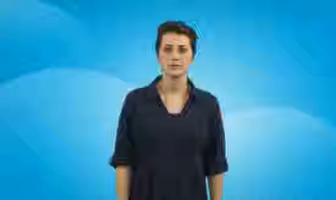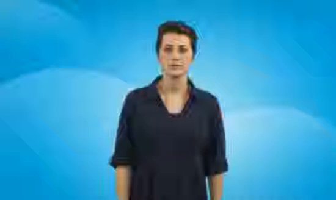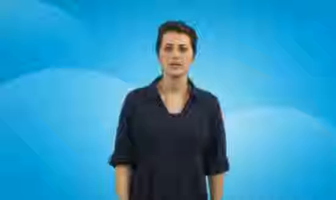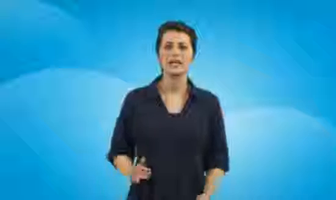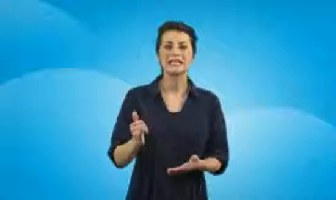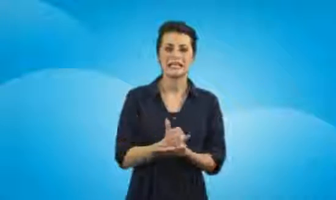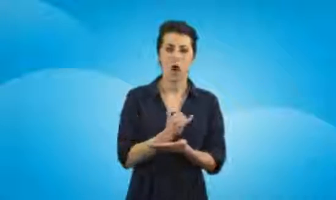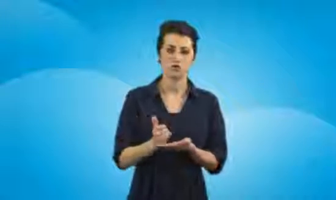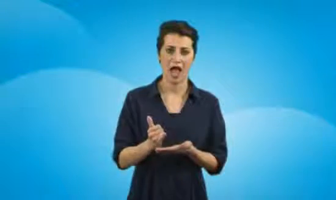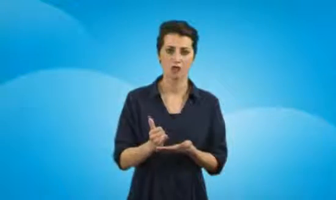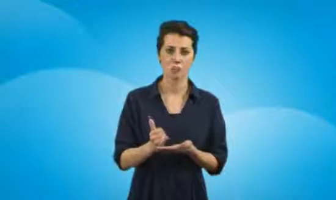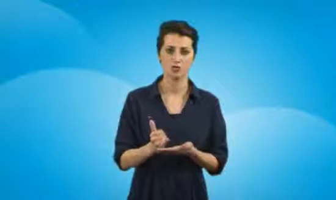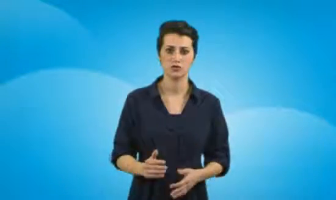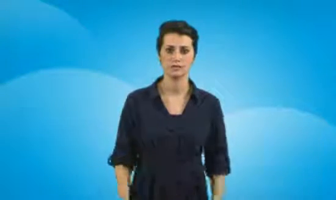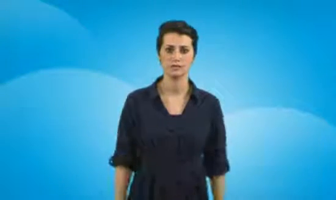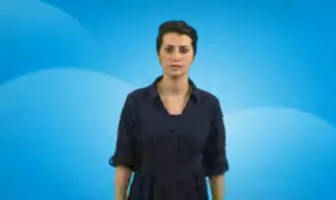Fair